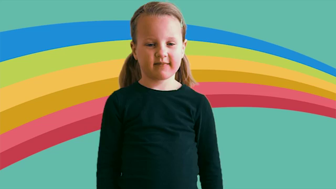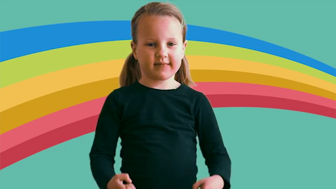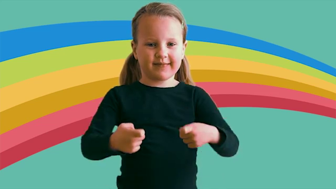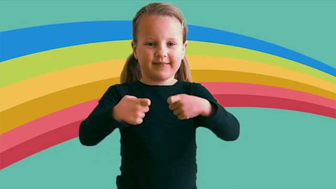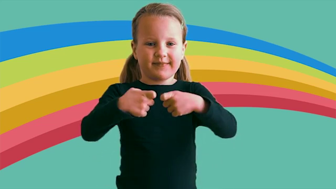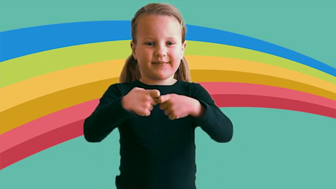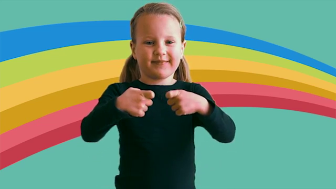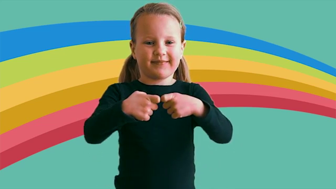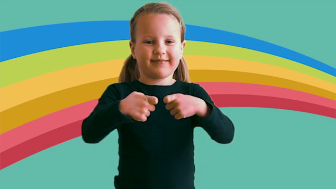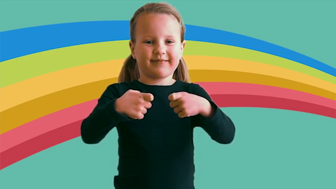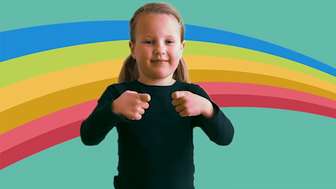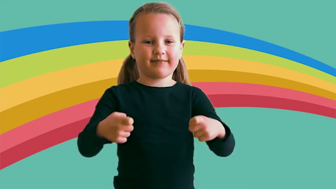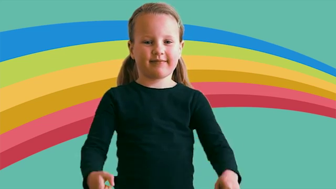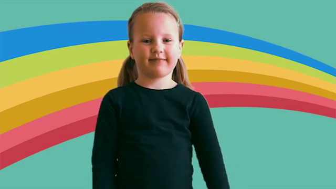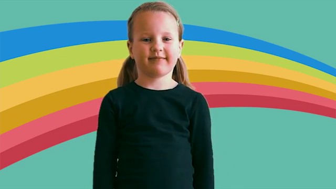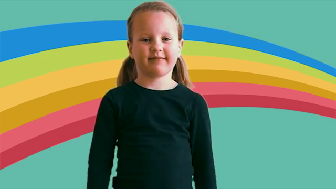Battery